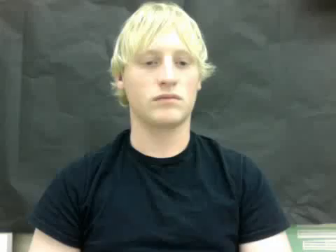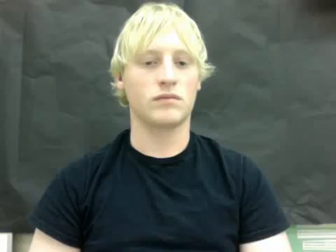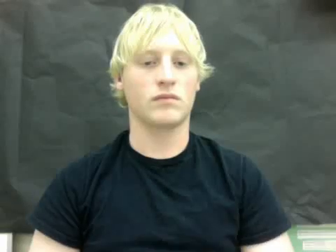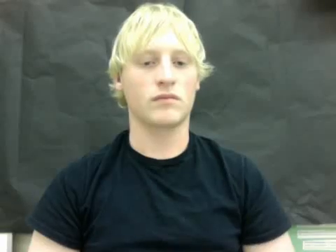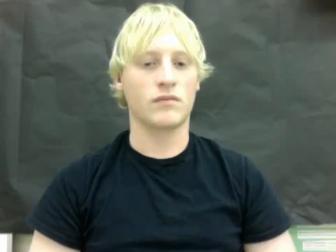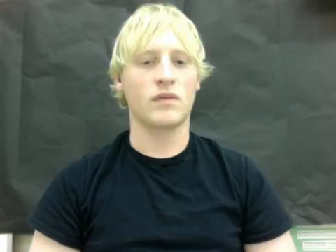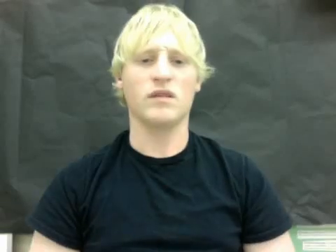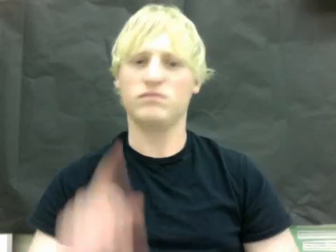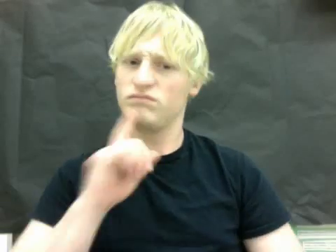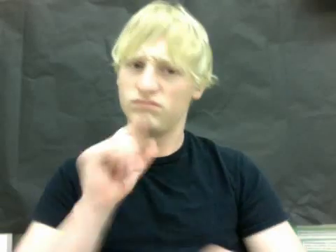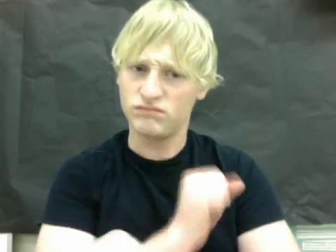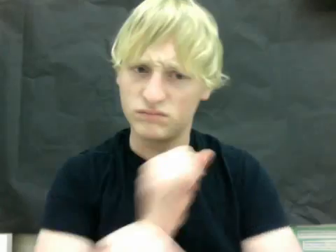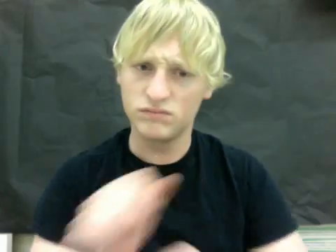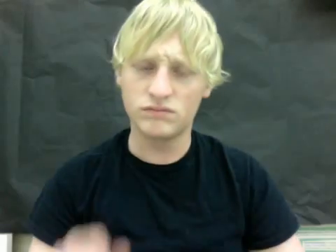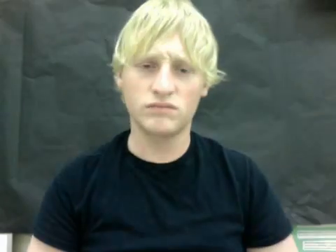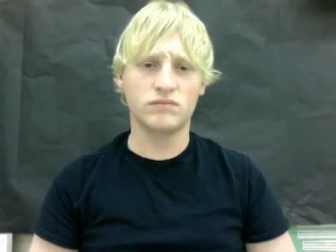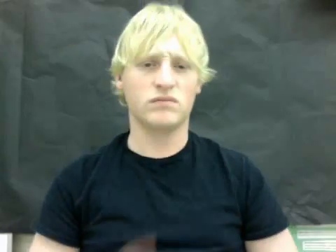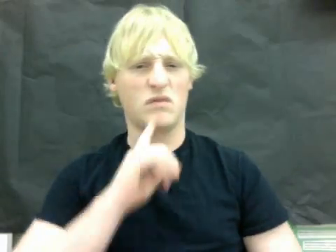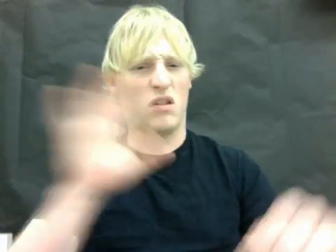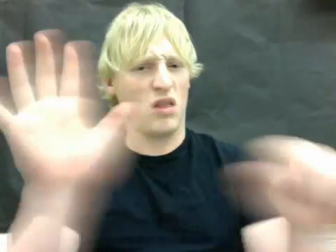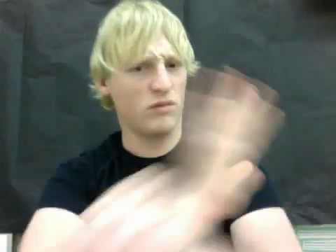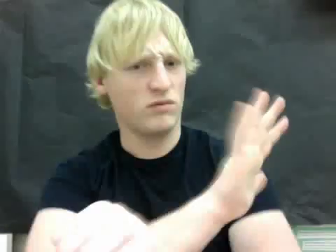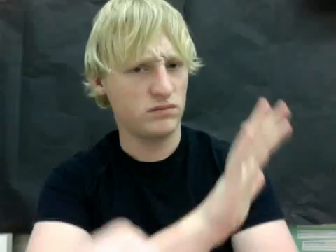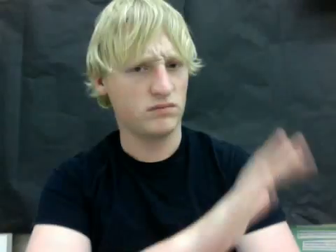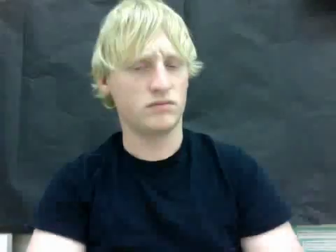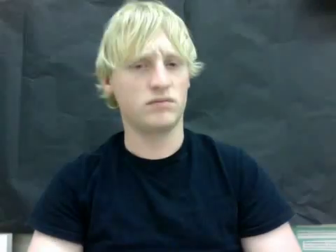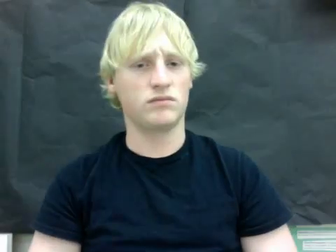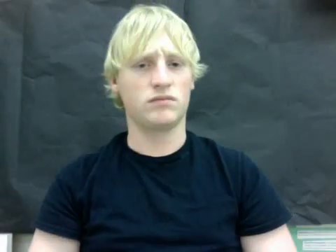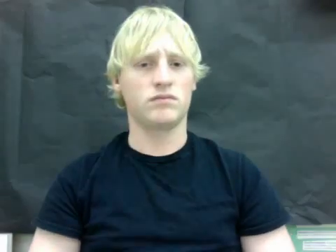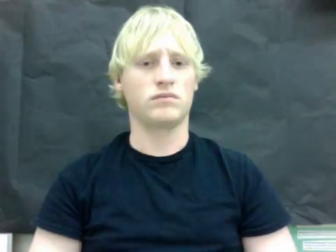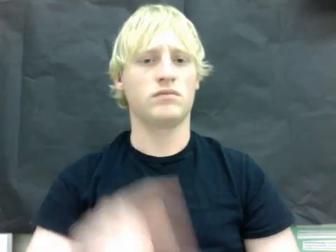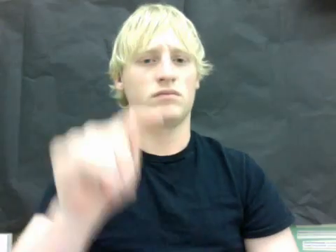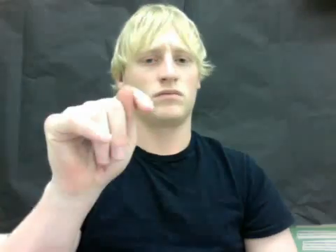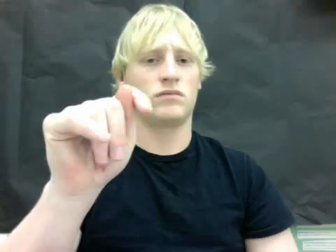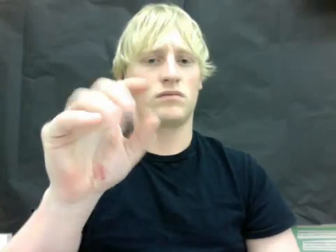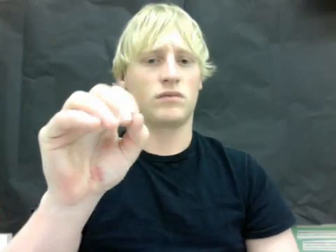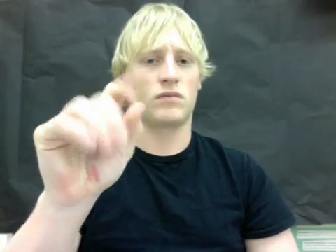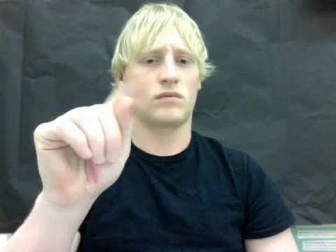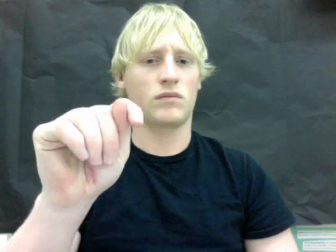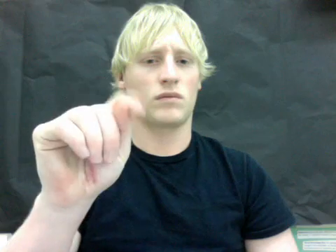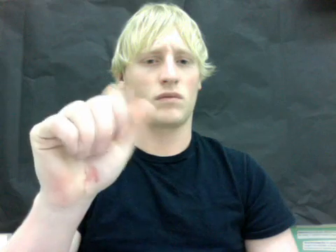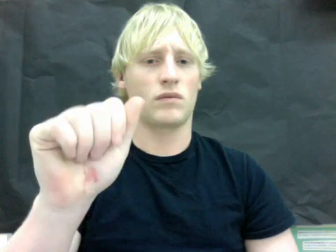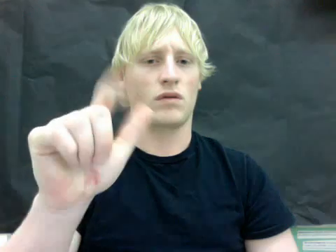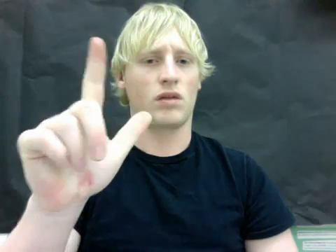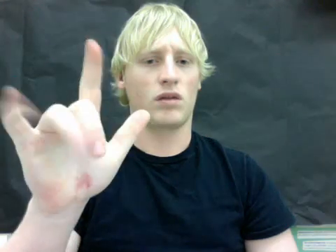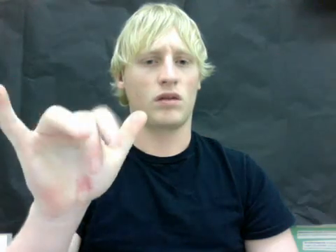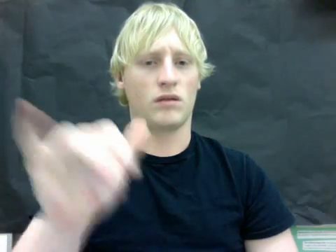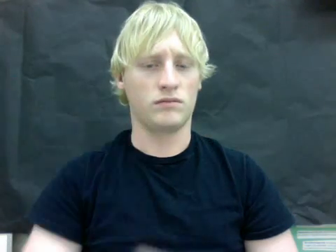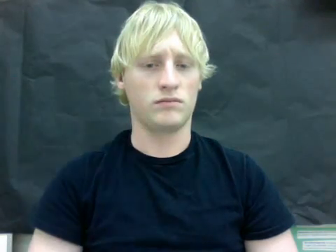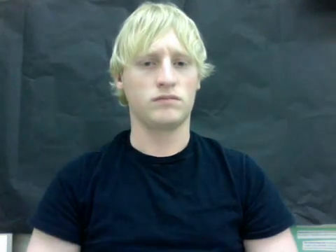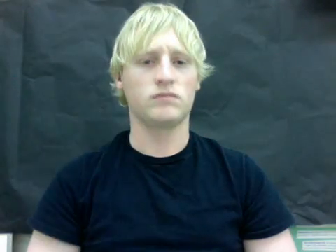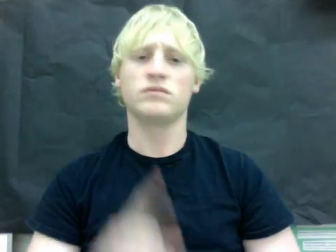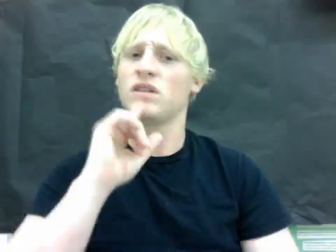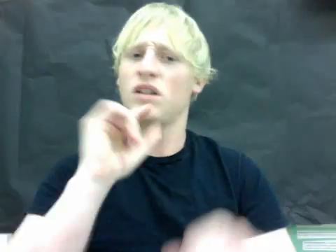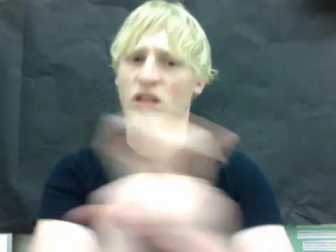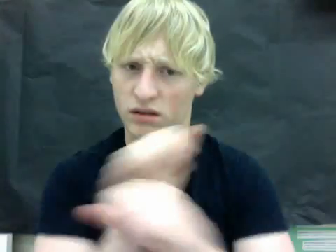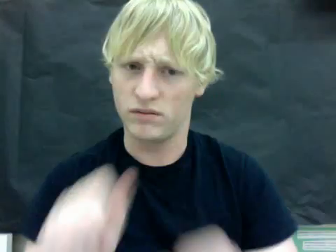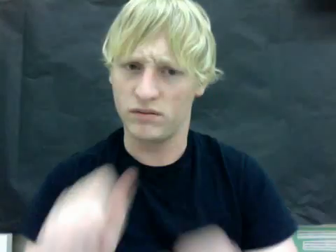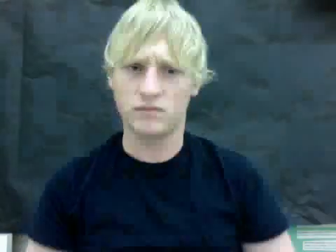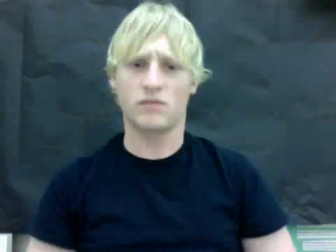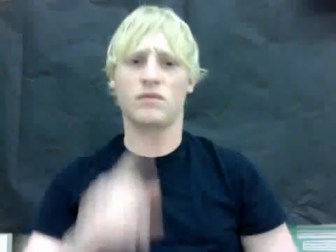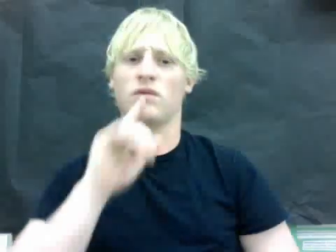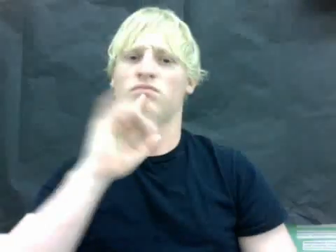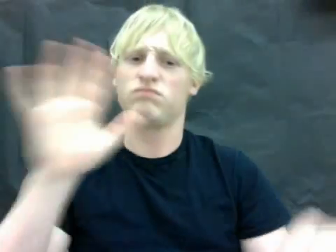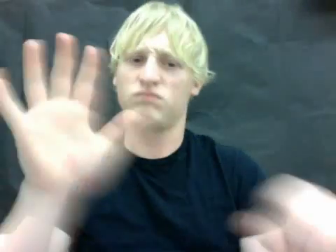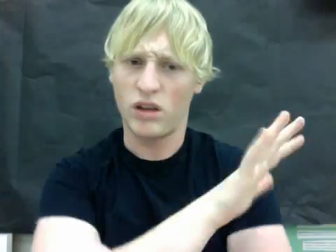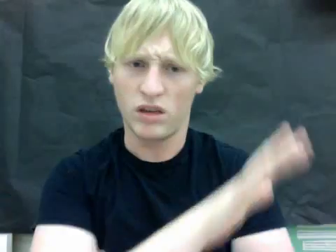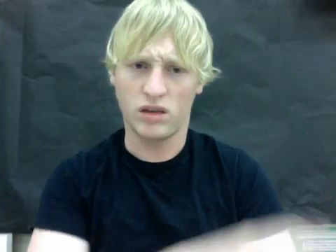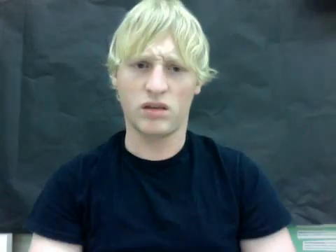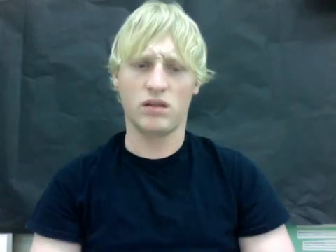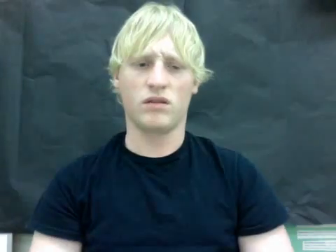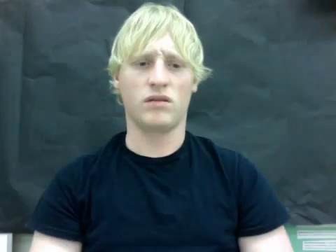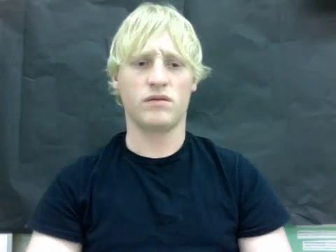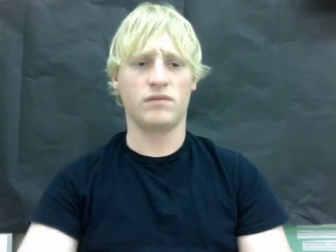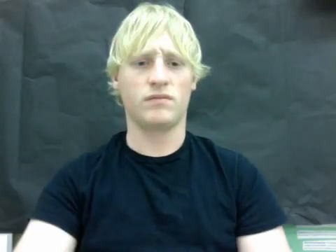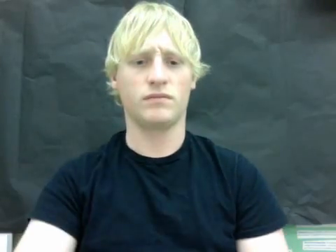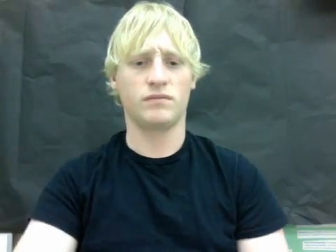Tottaly